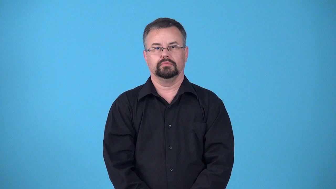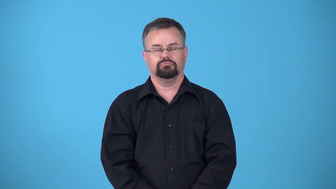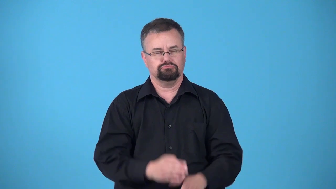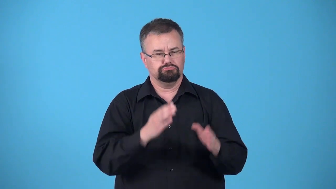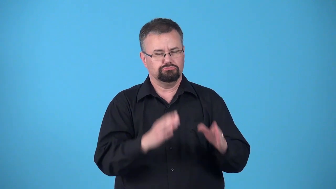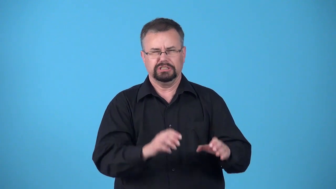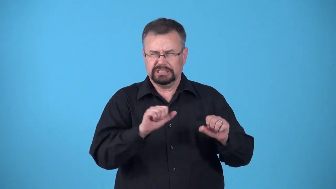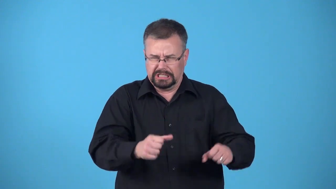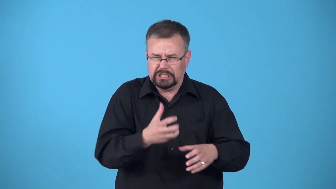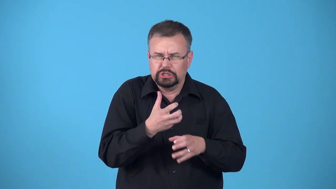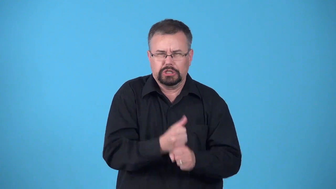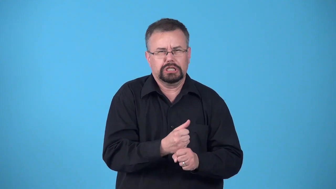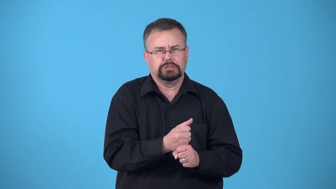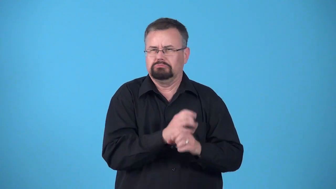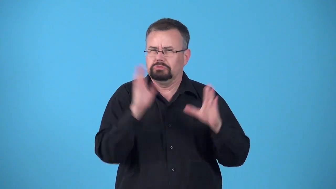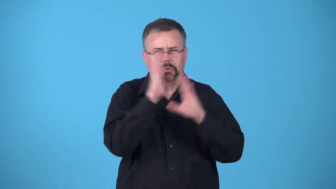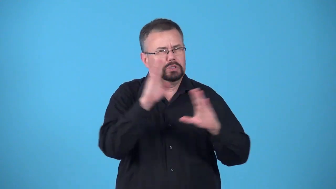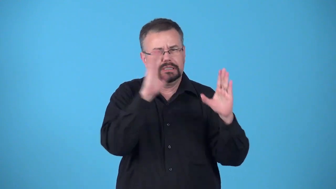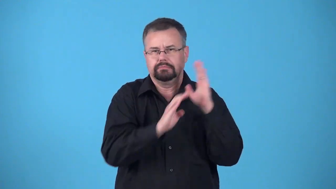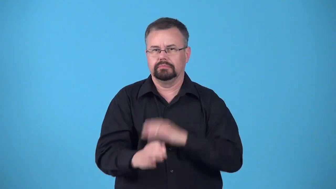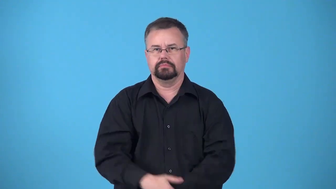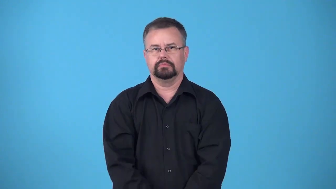safe pair of hands